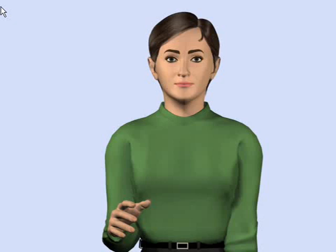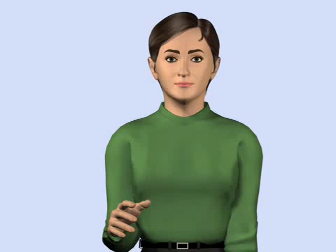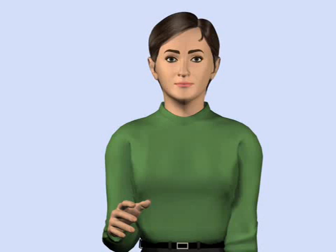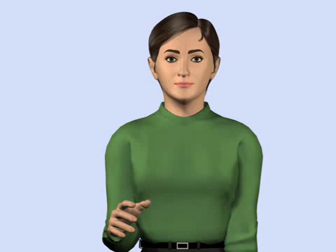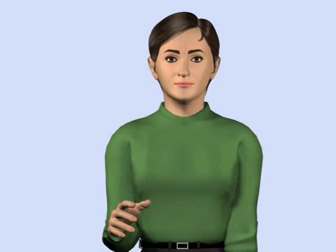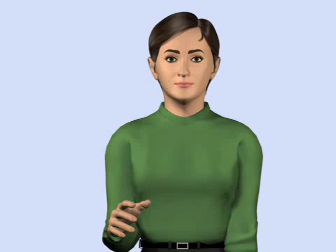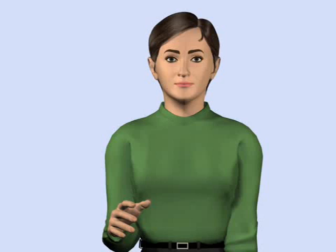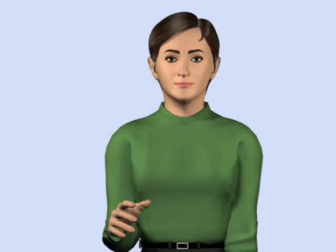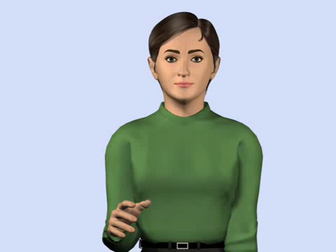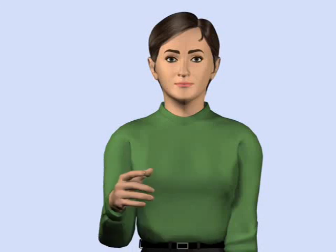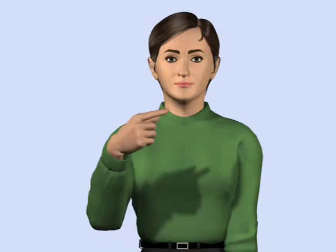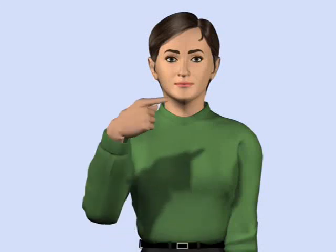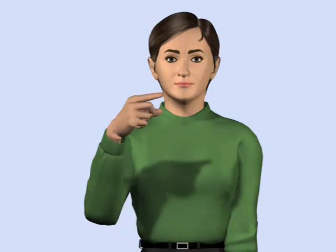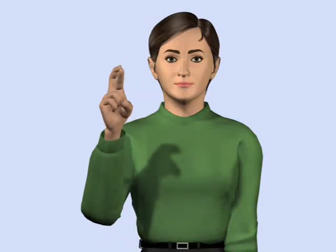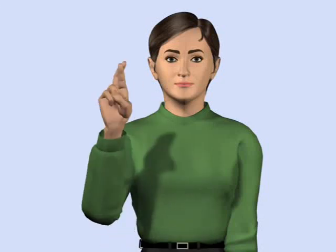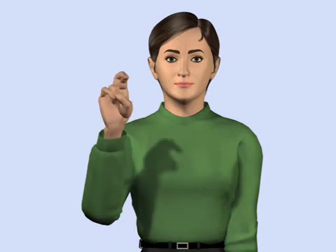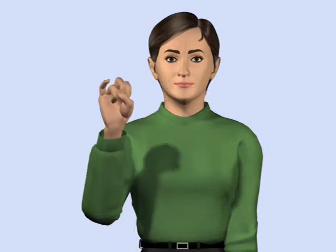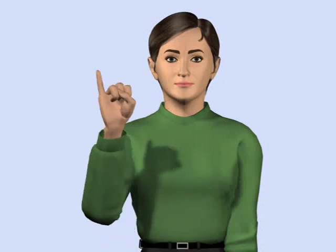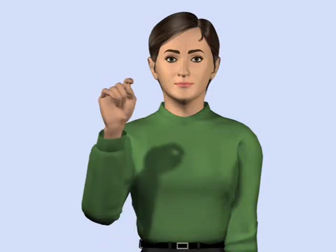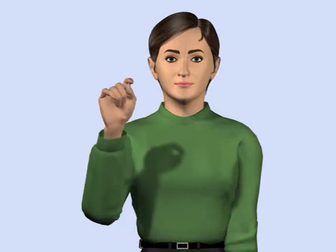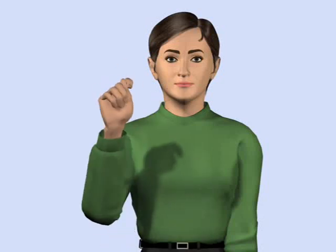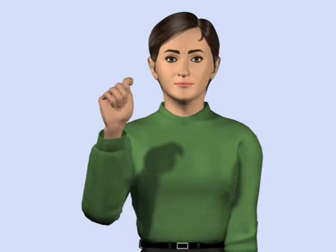grits